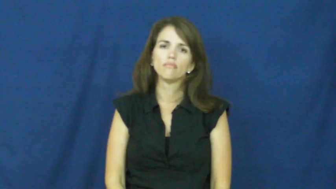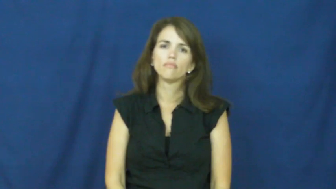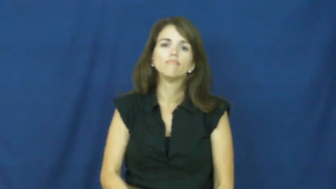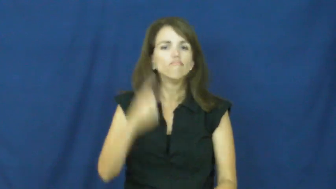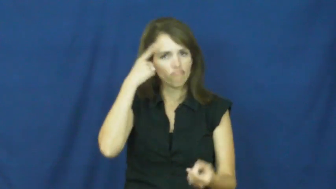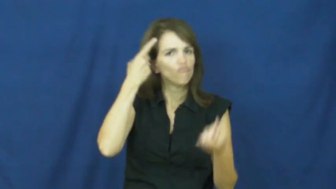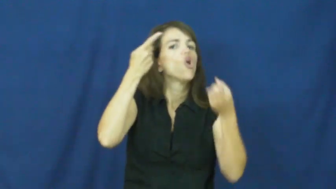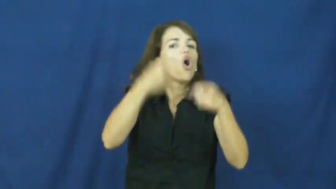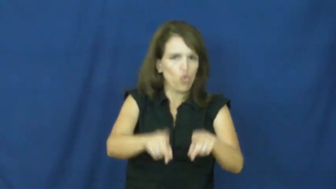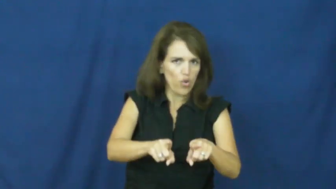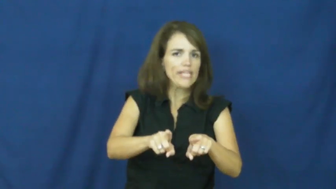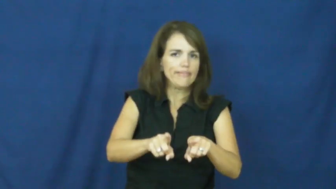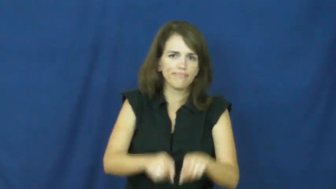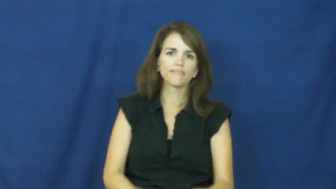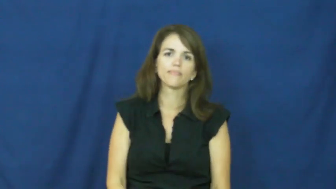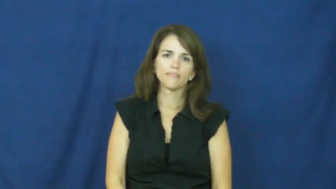"amen, "amen, brother", "amen, sister"